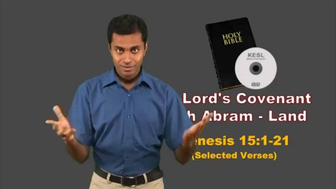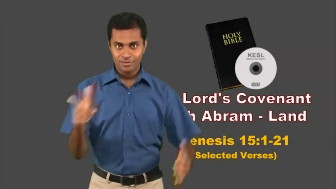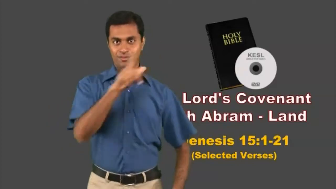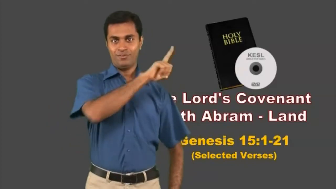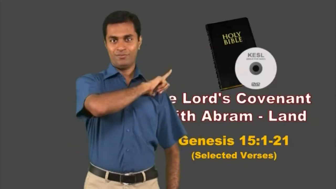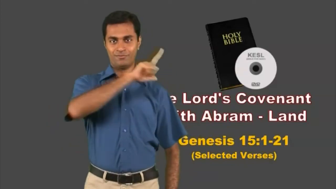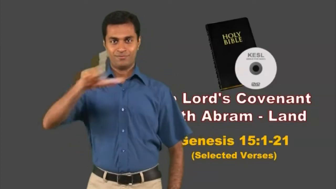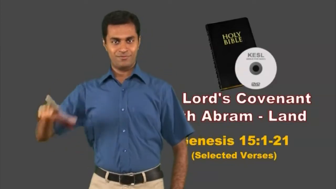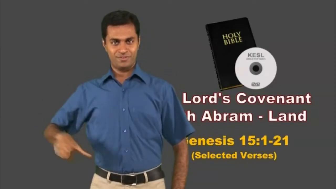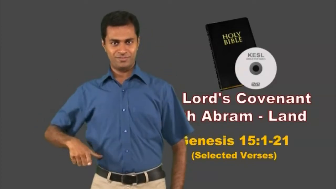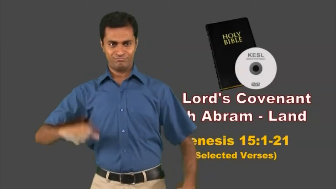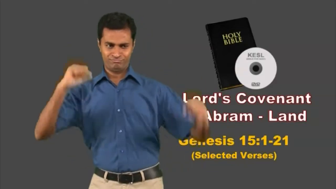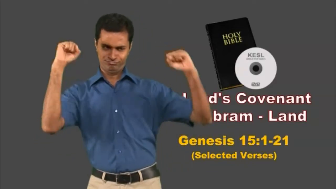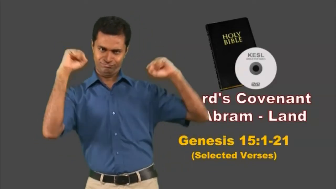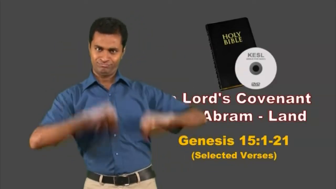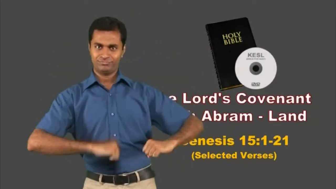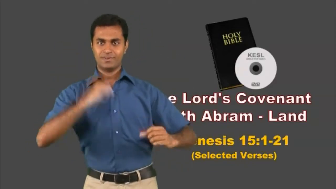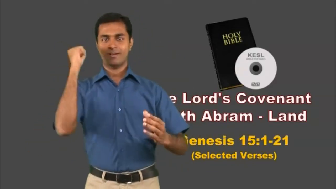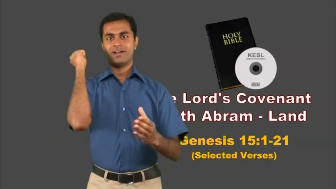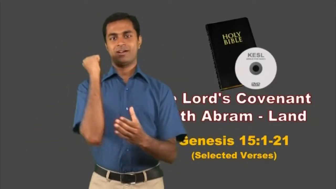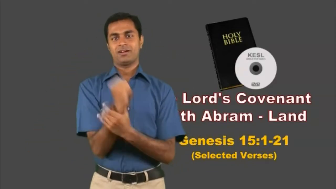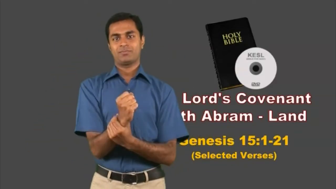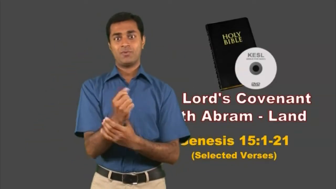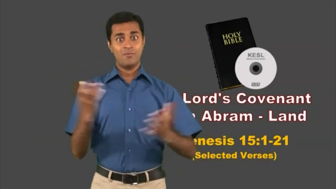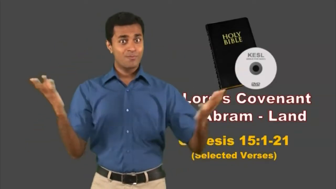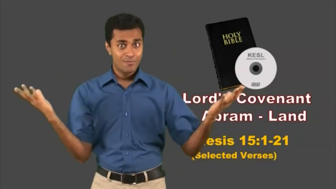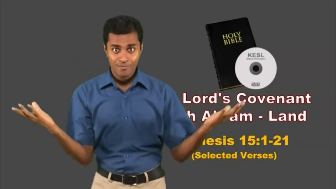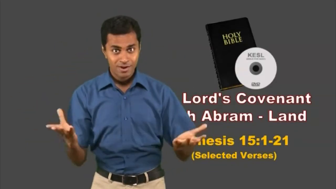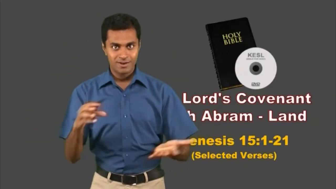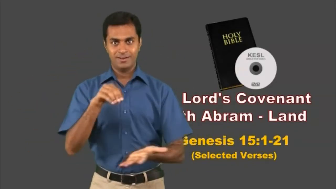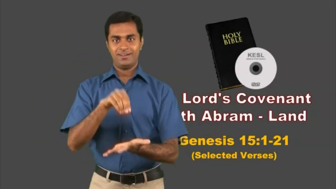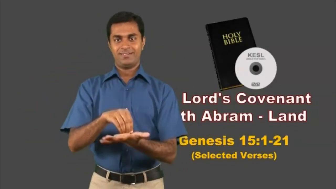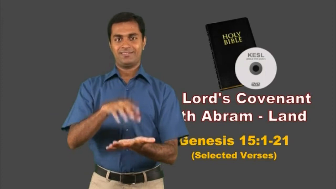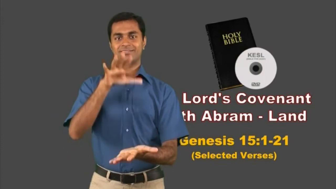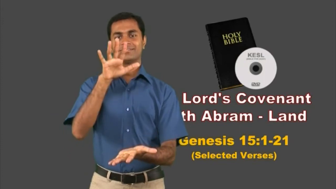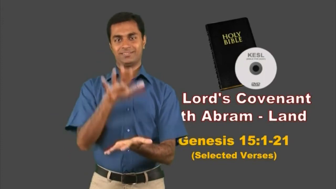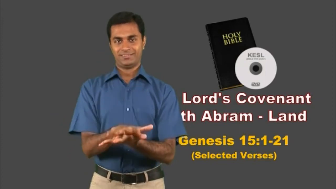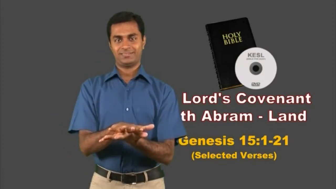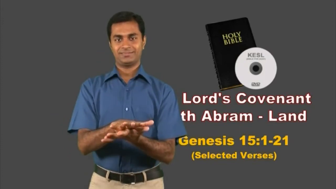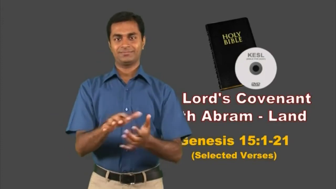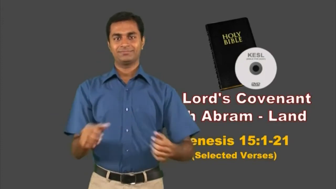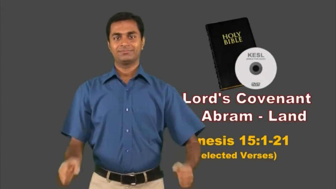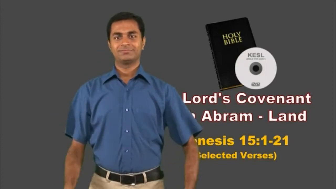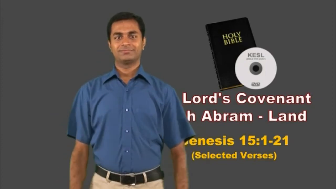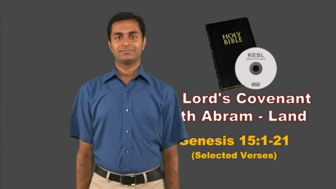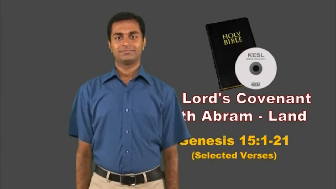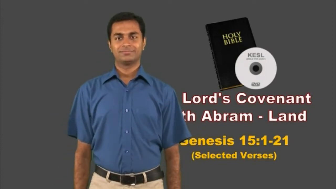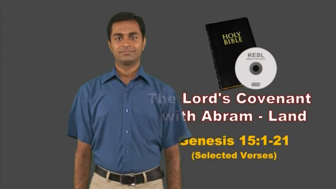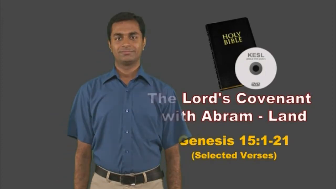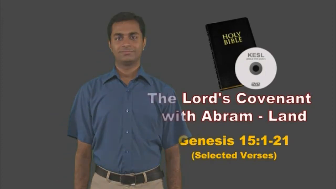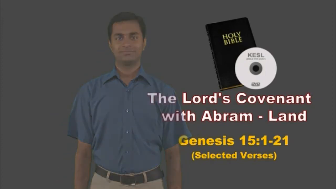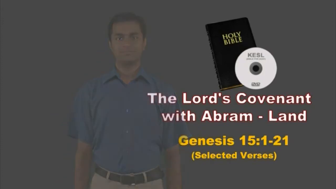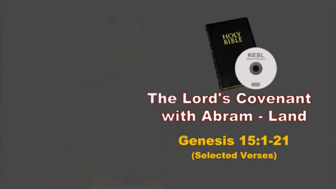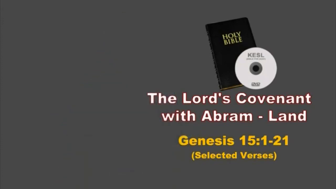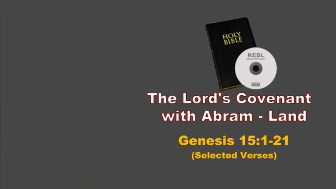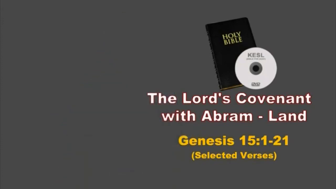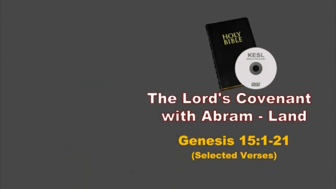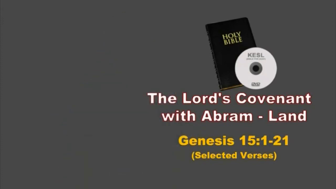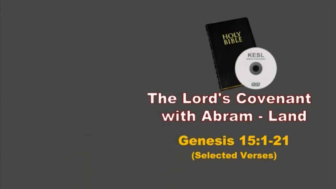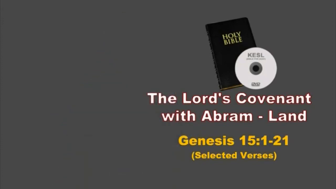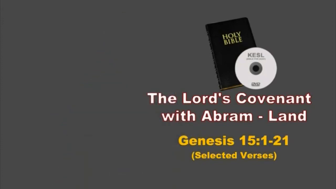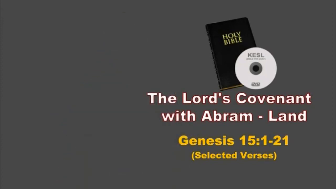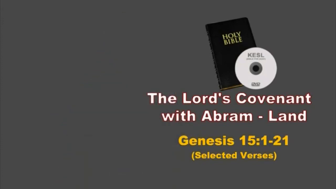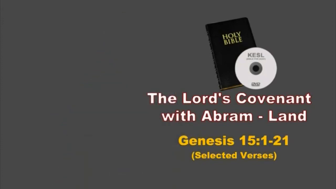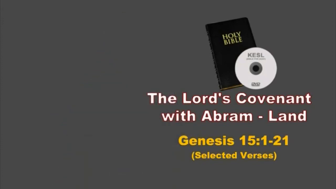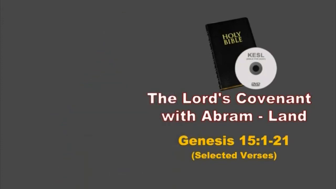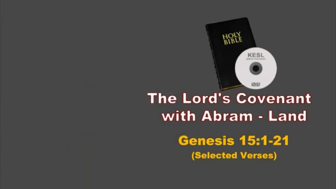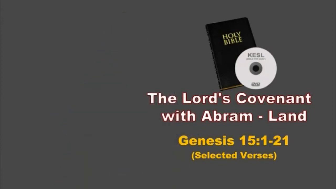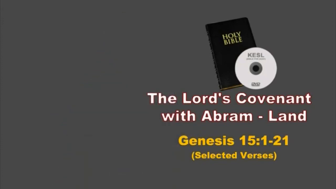The Lord's Covenant with Abram - Land